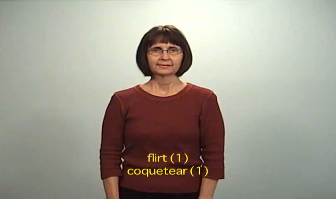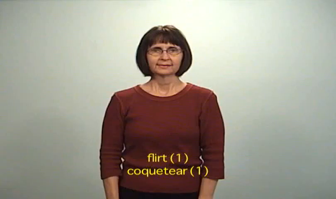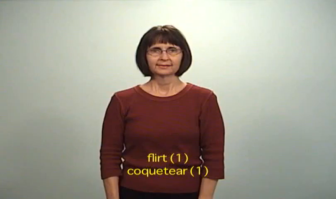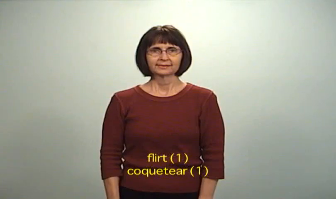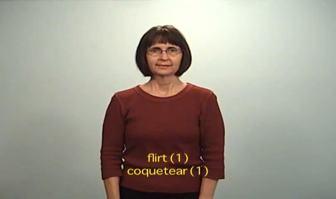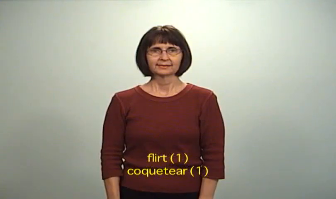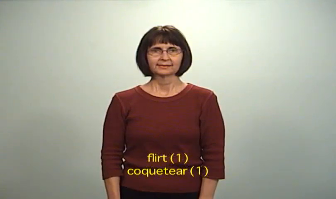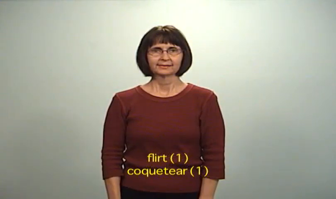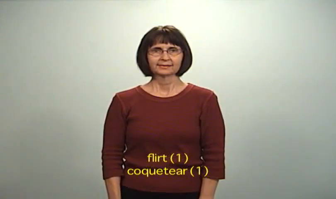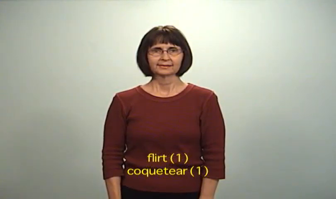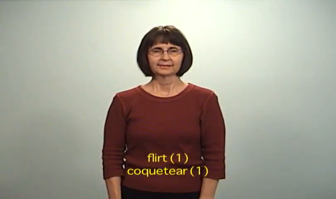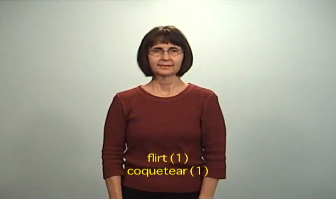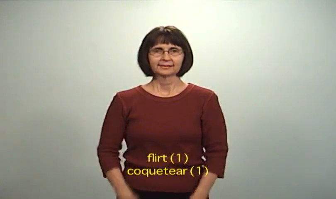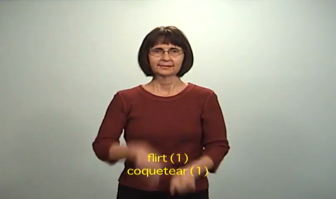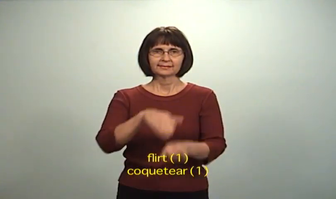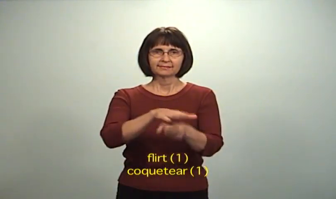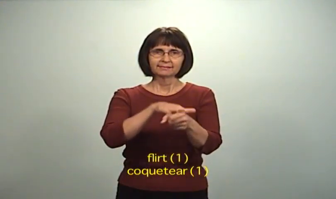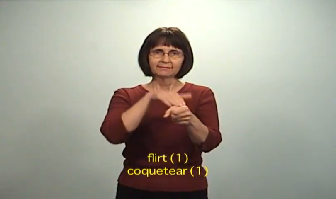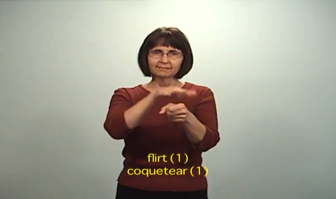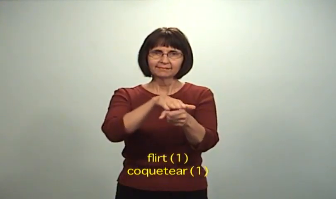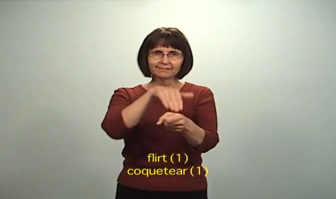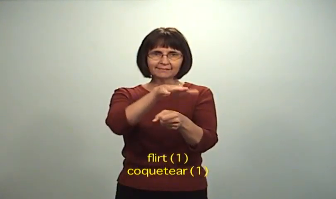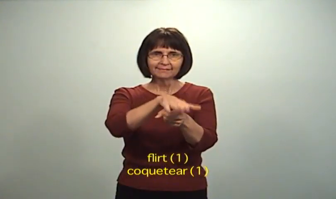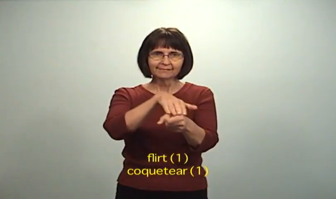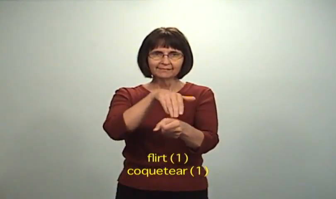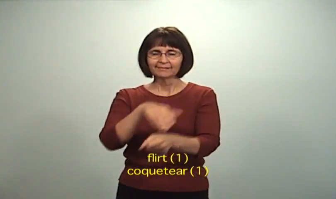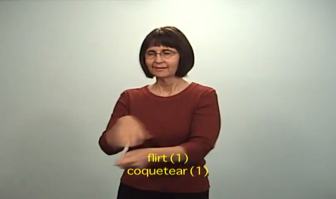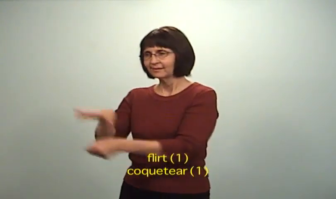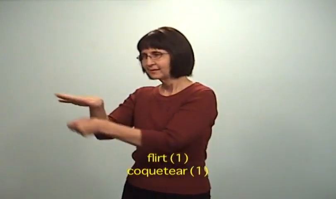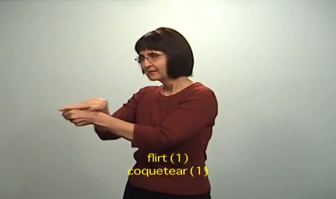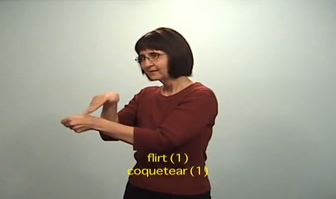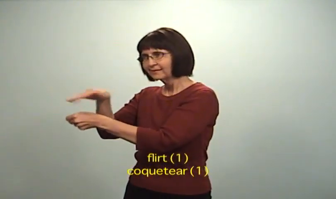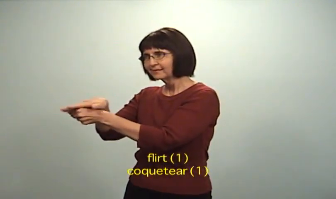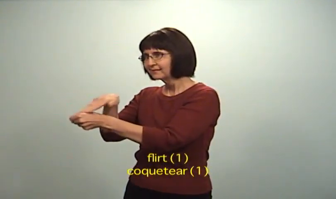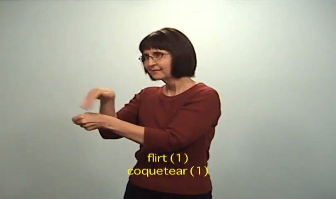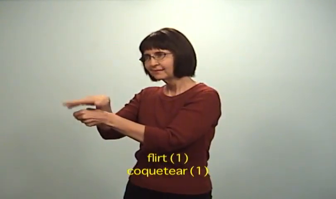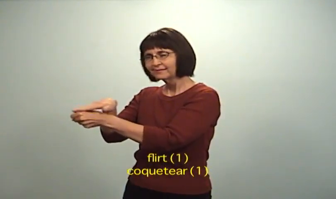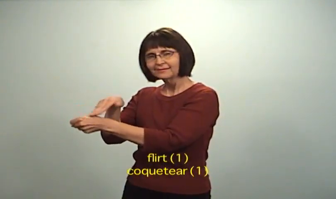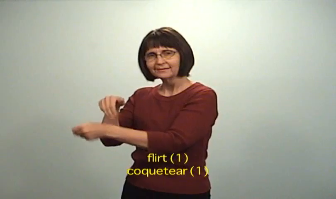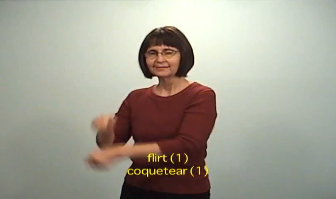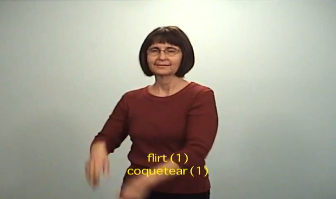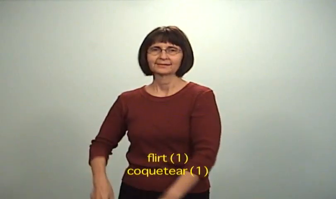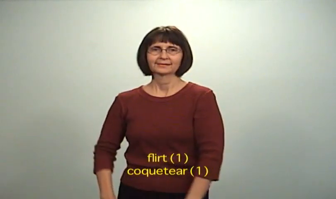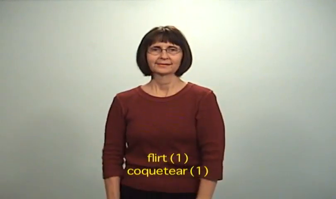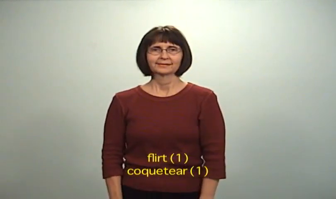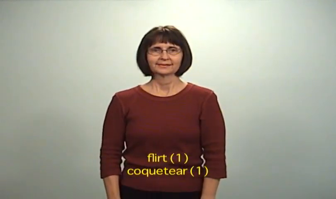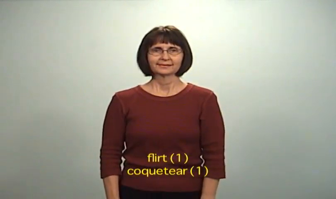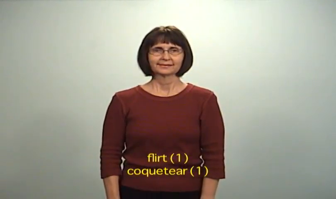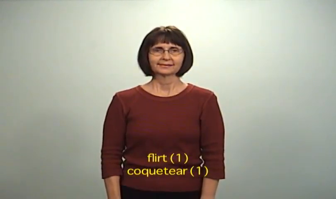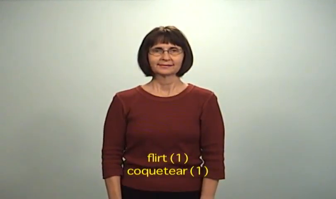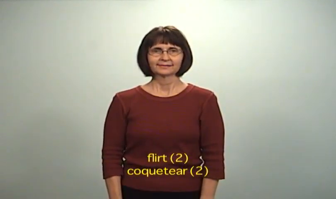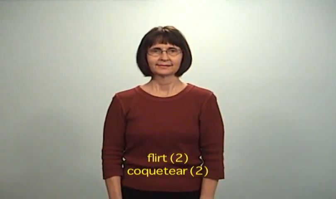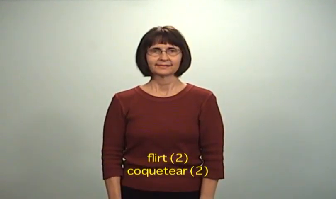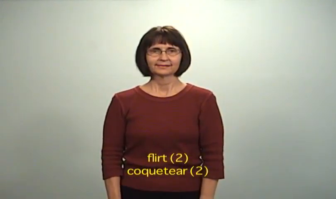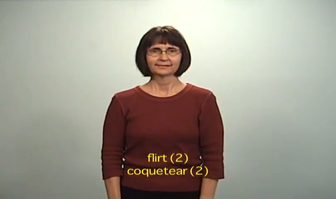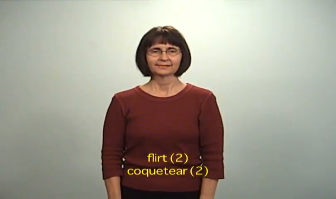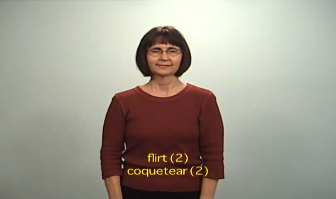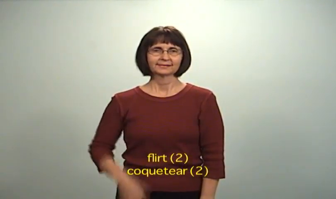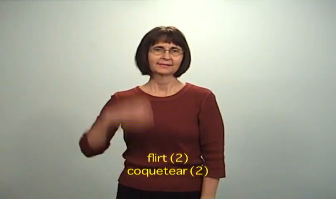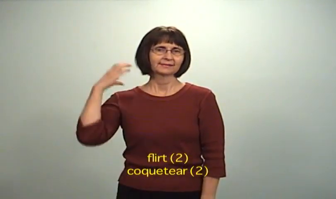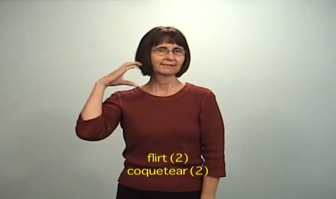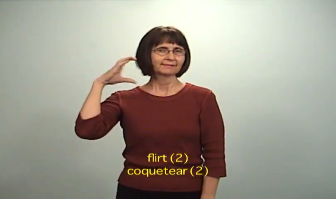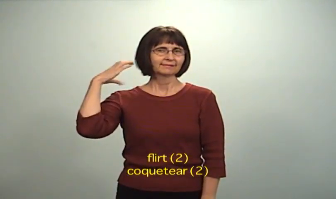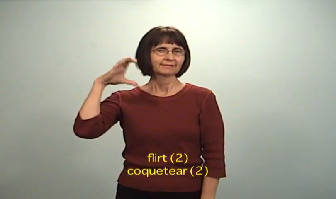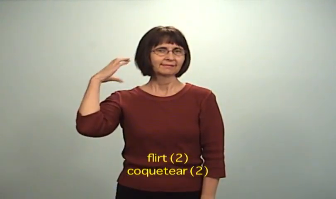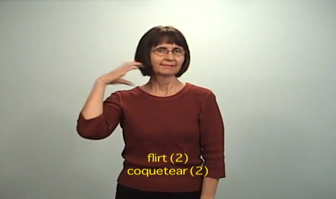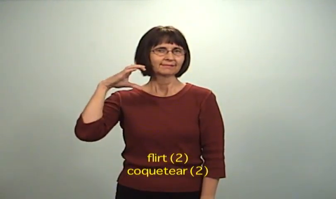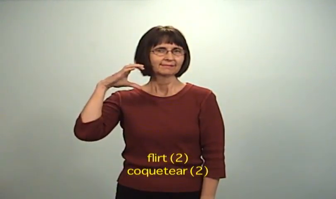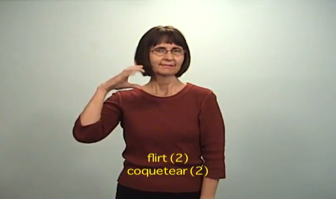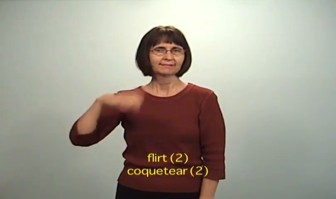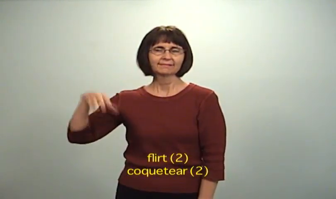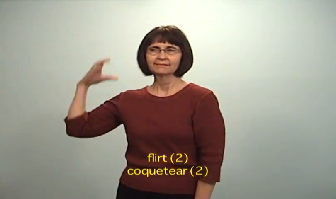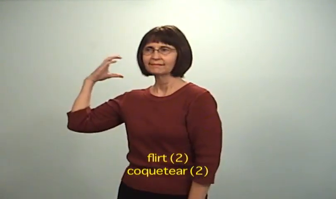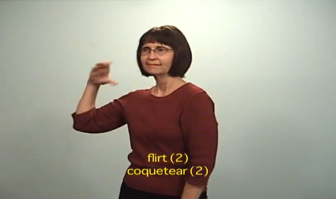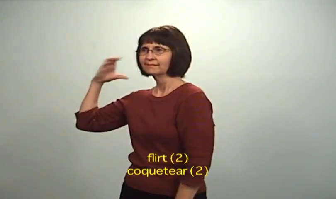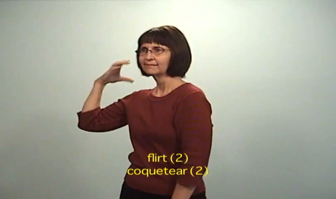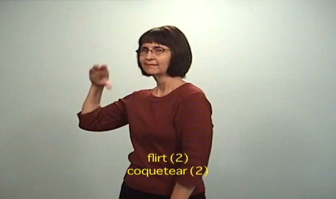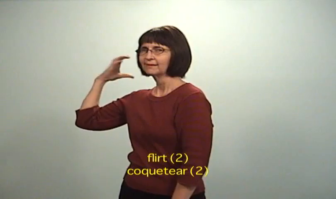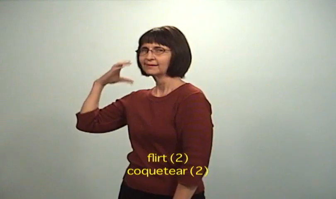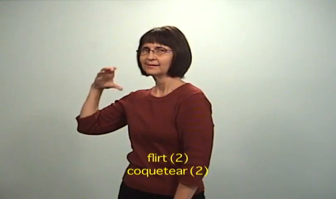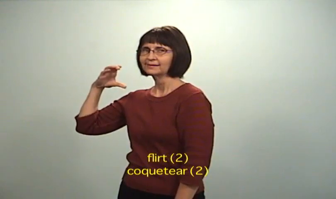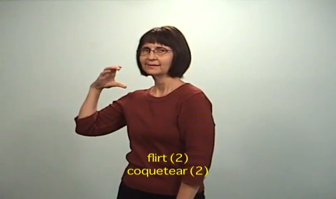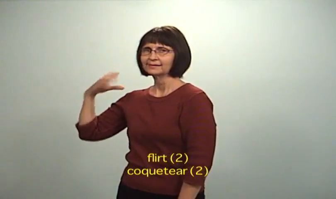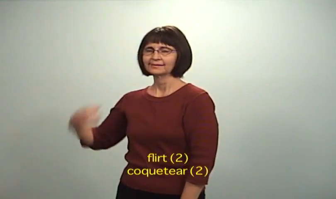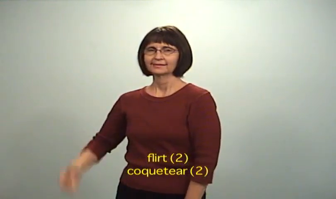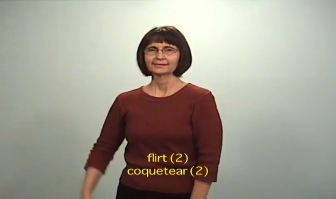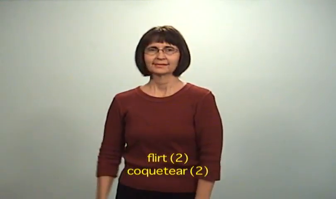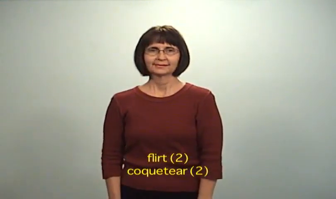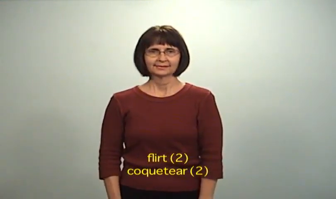Flirt